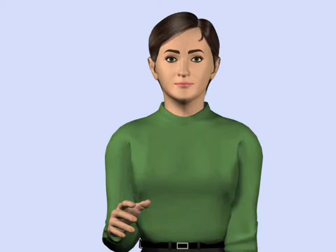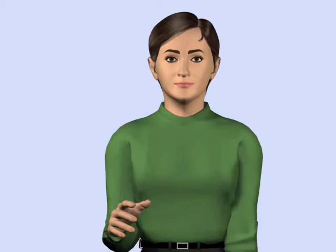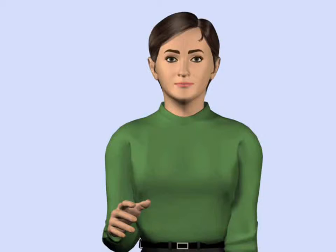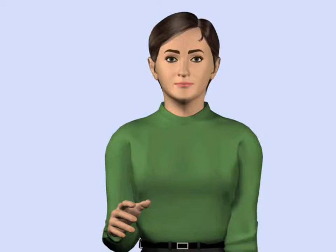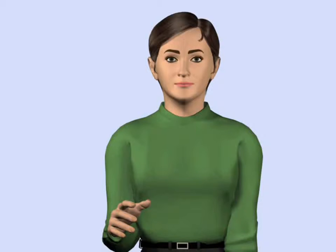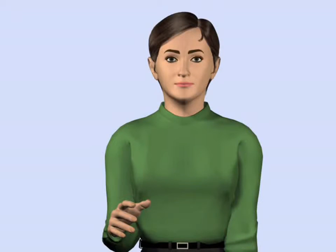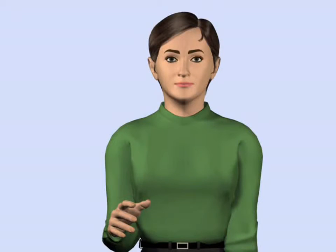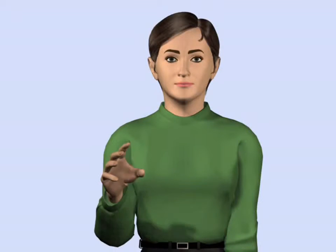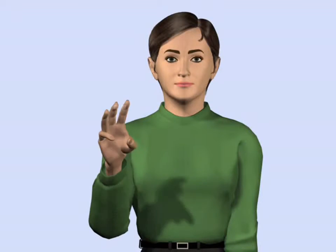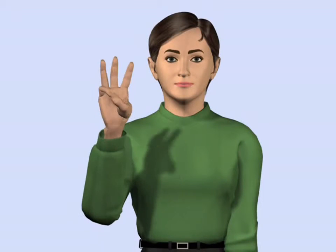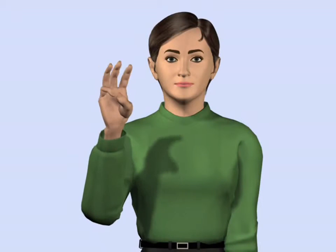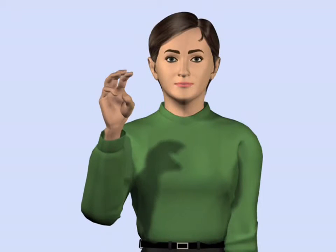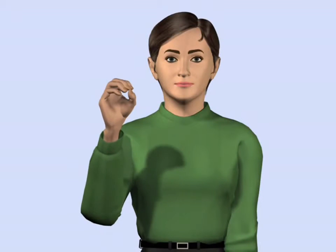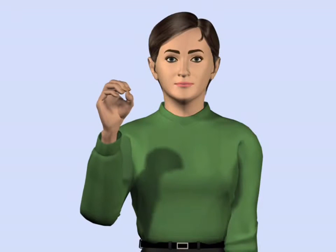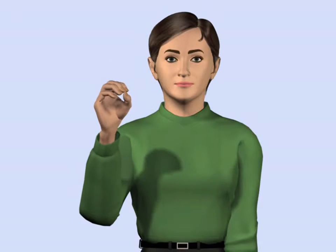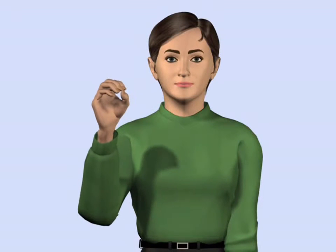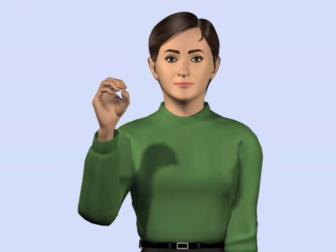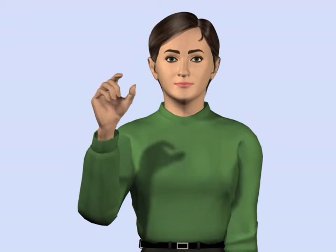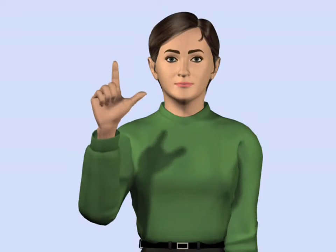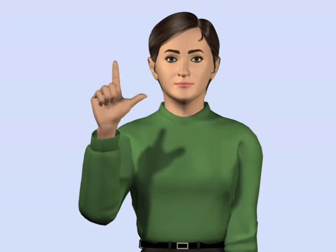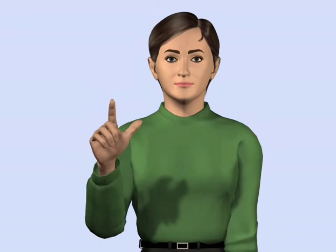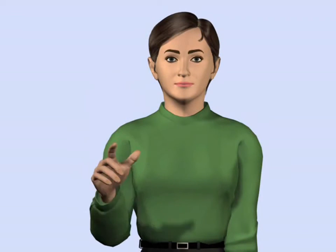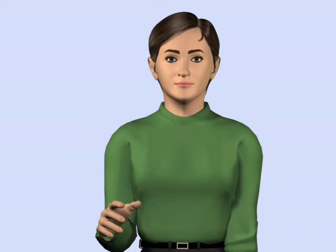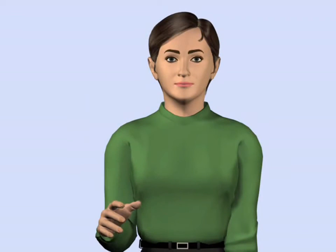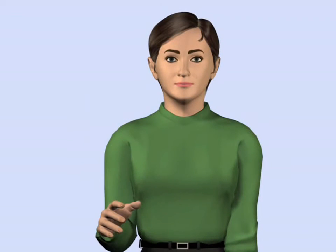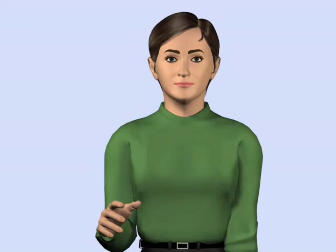wool